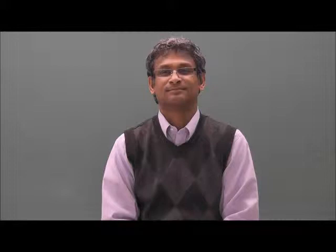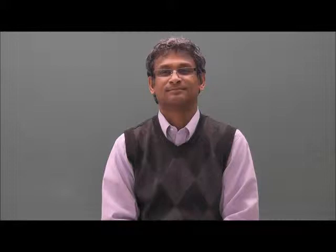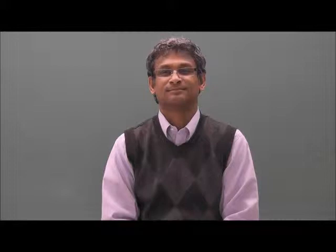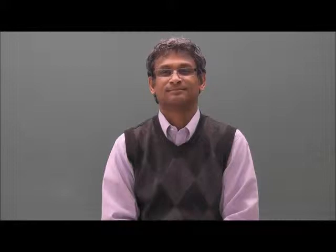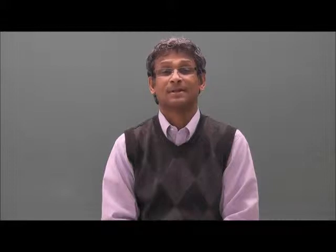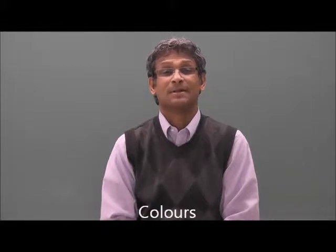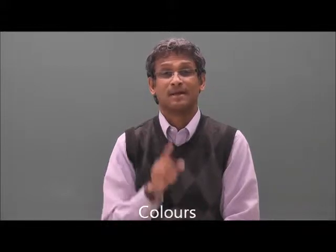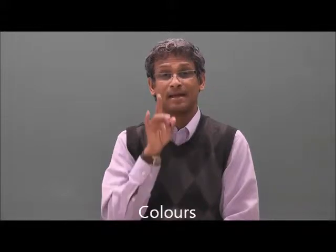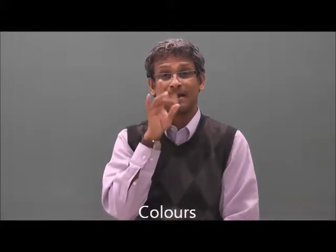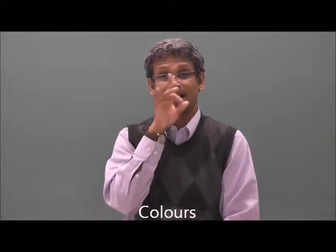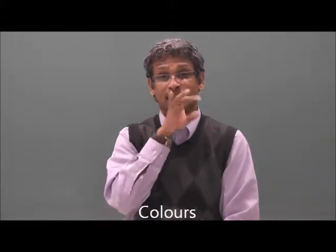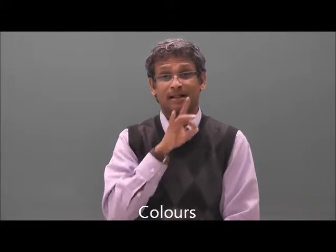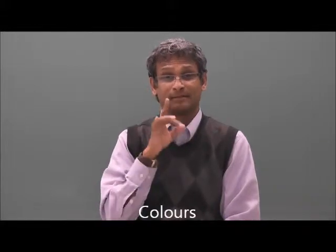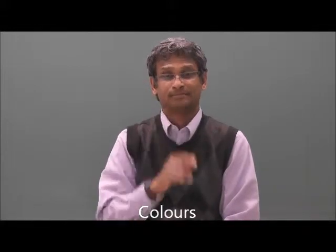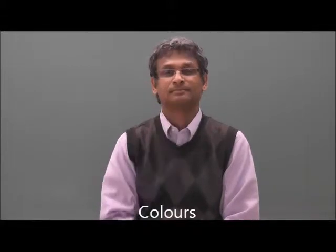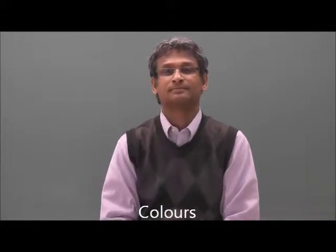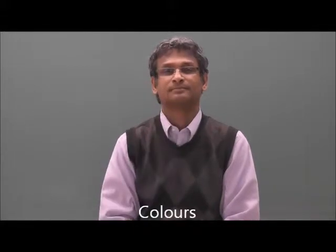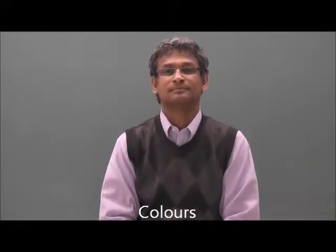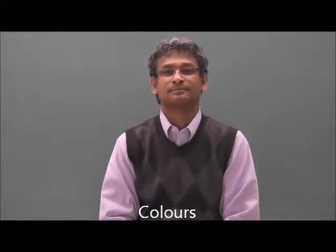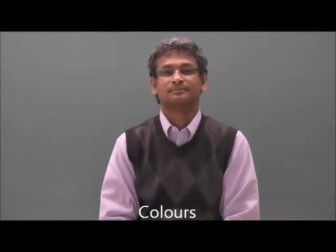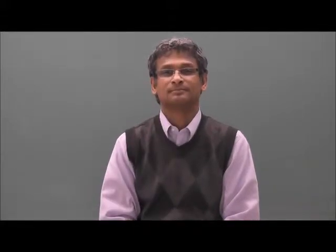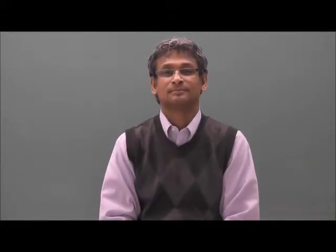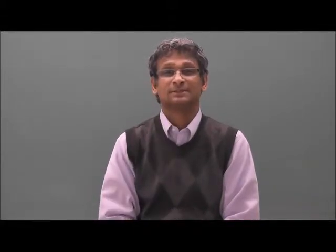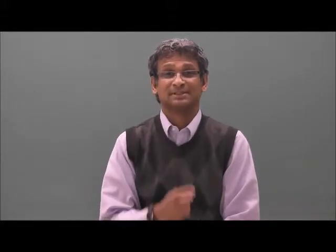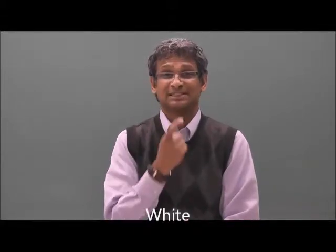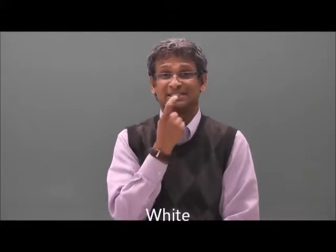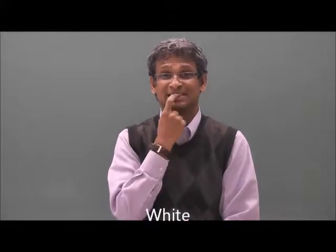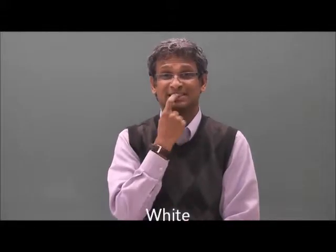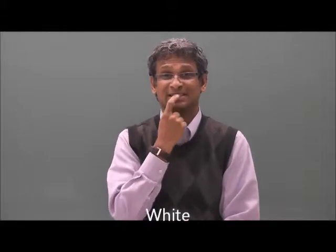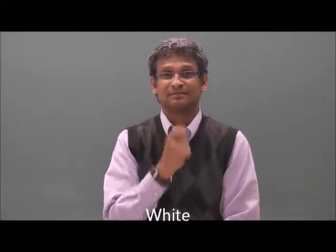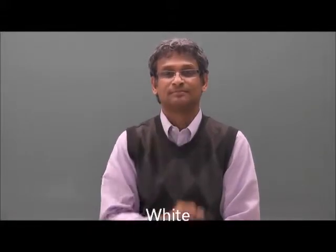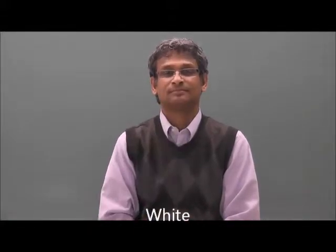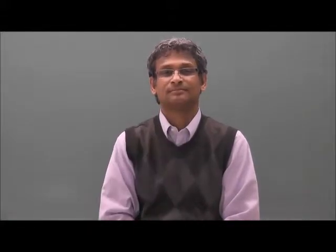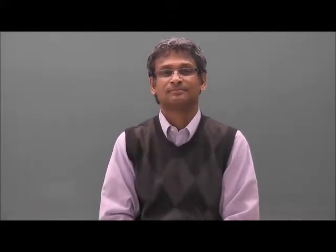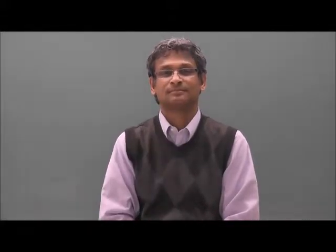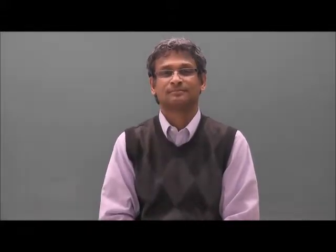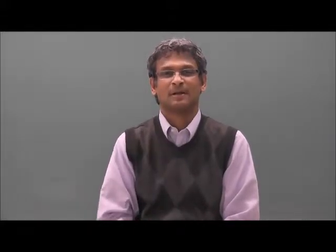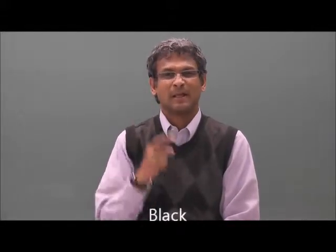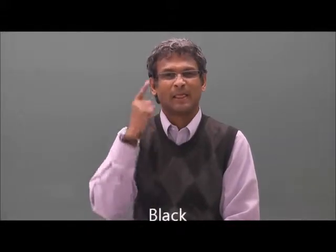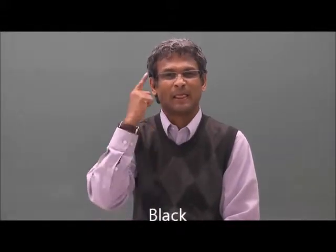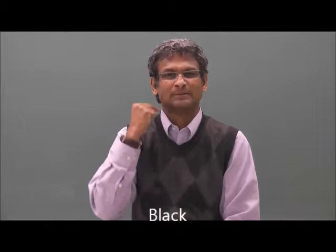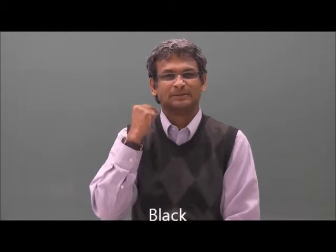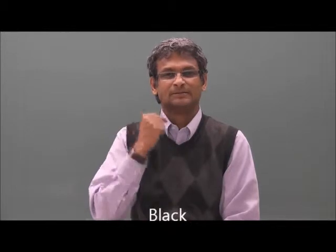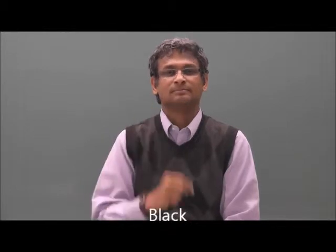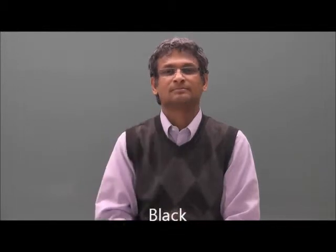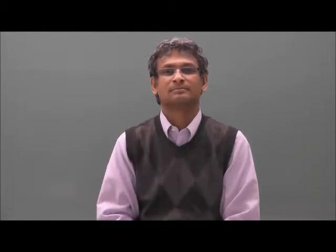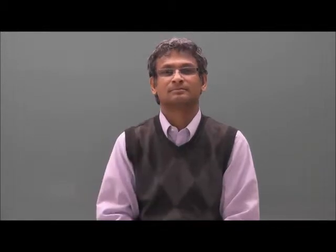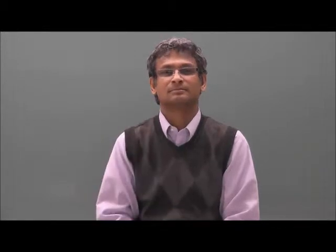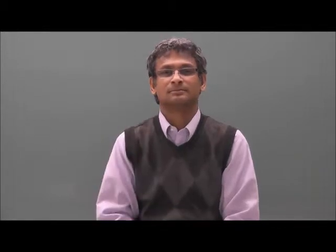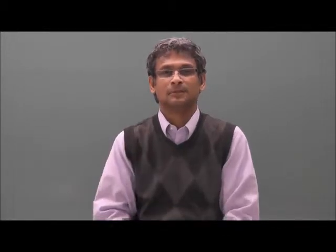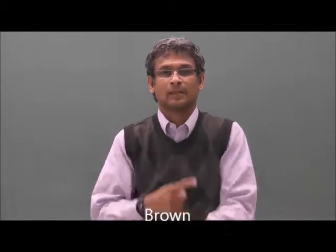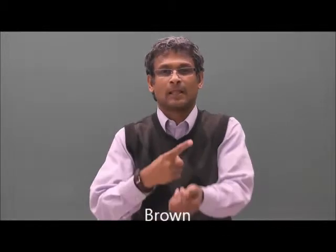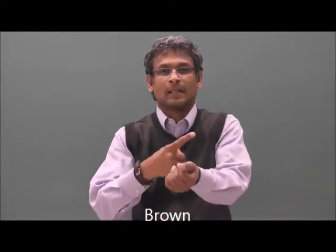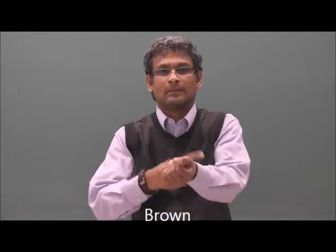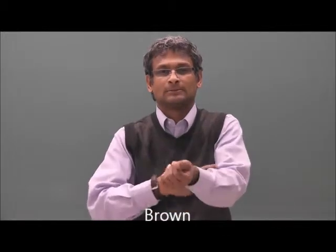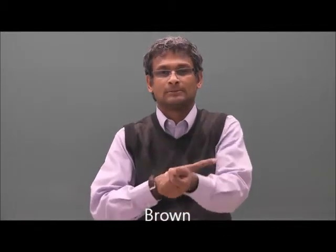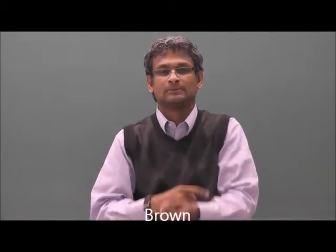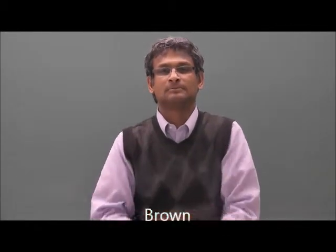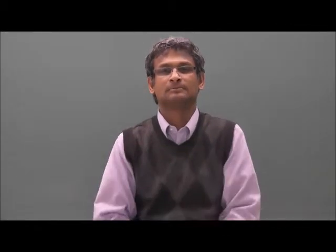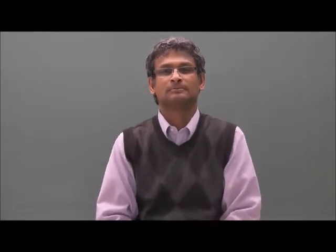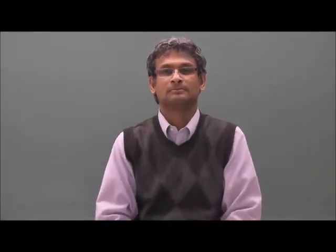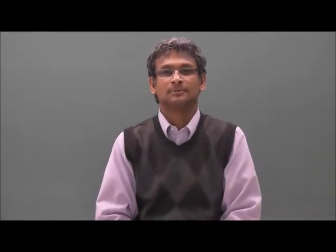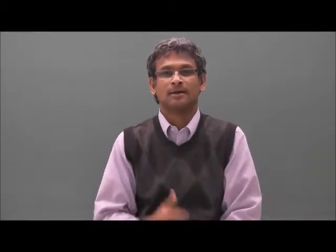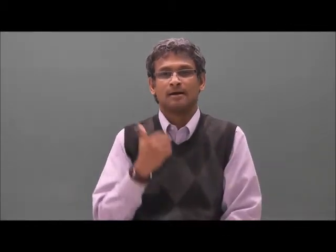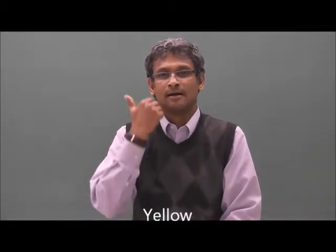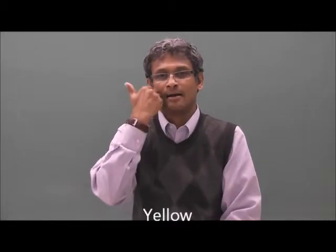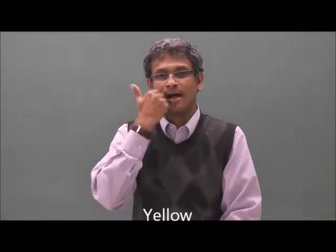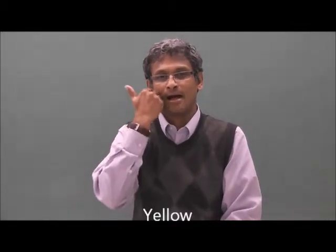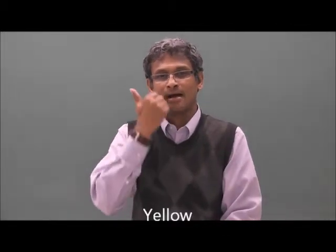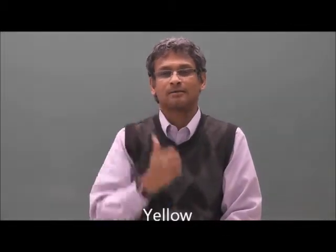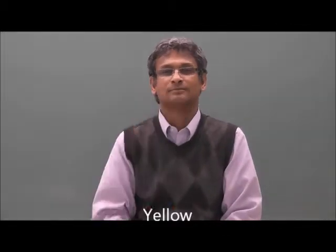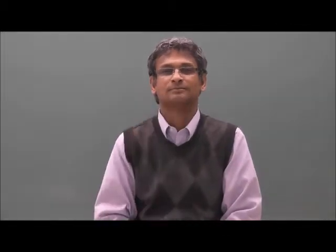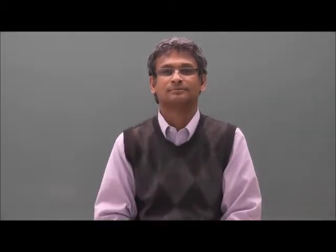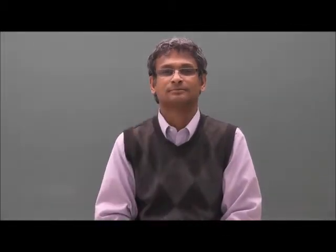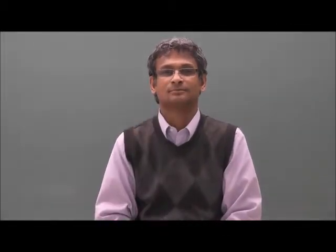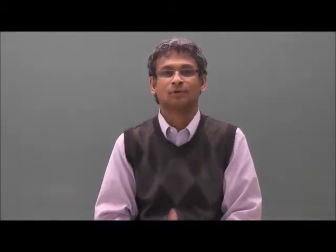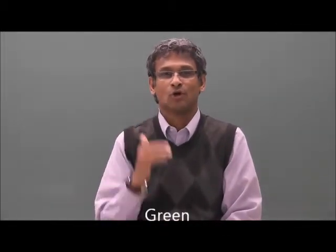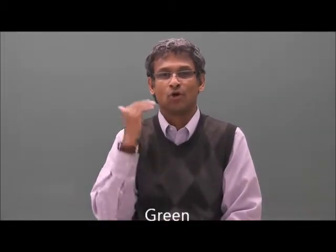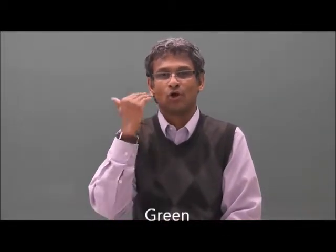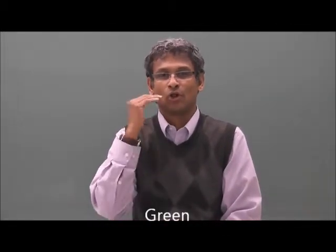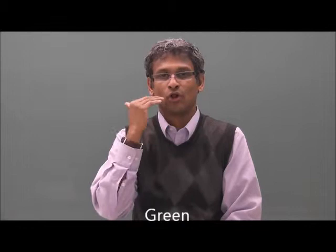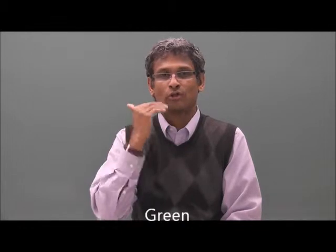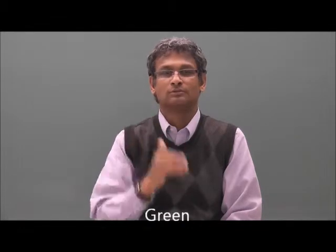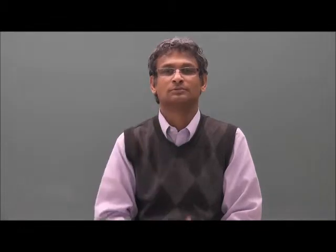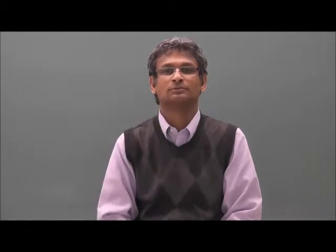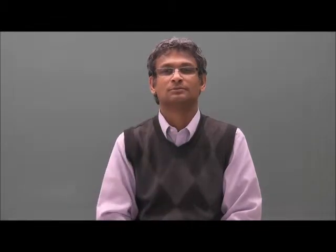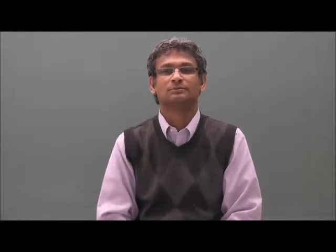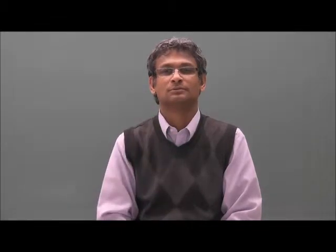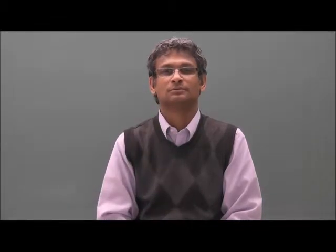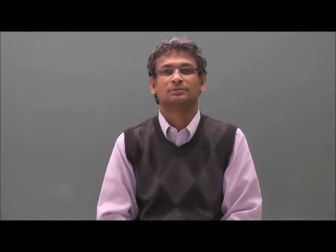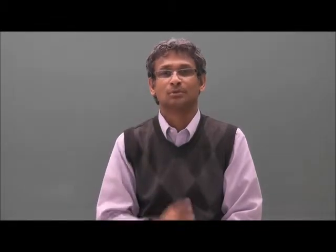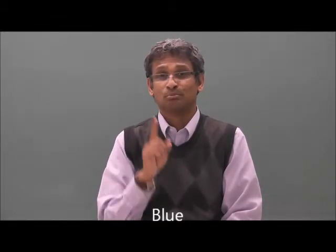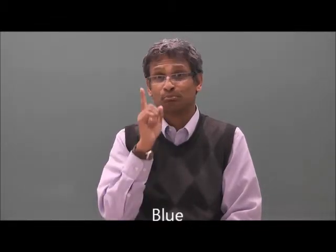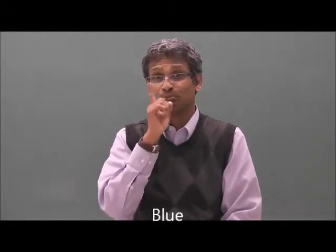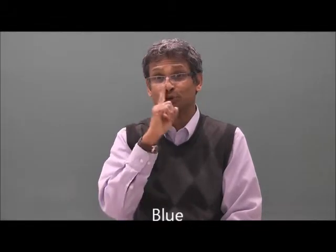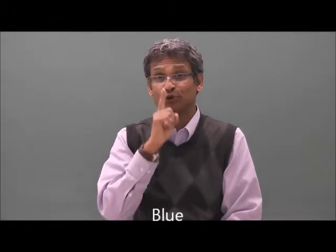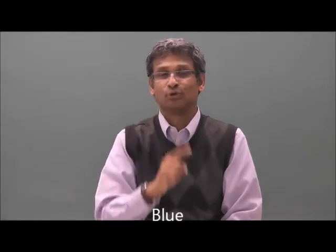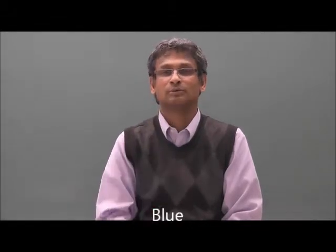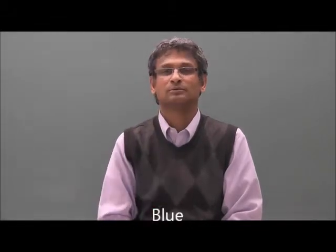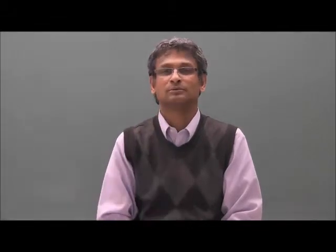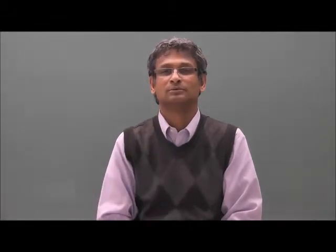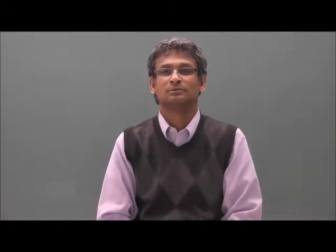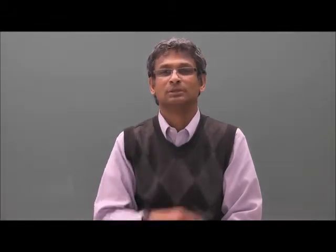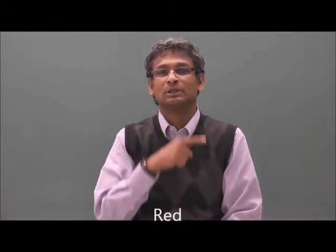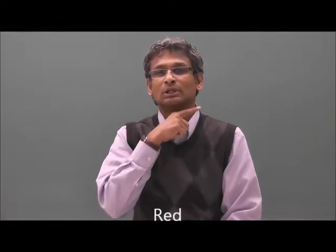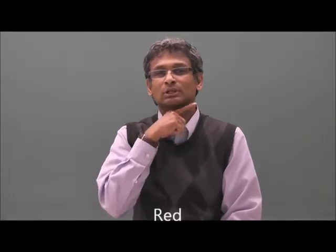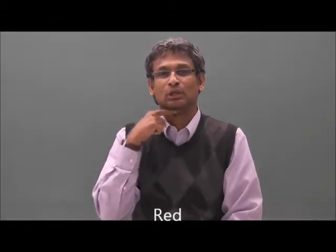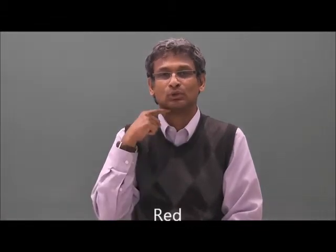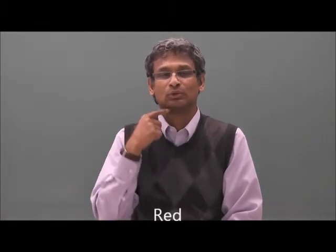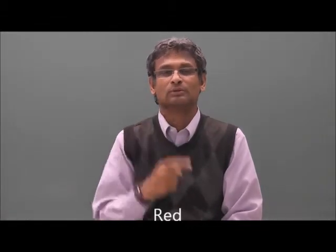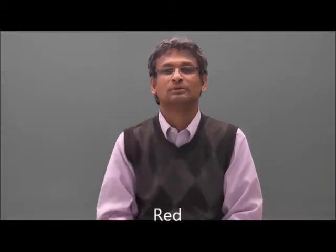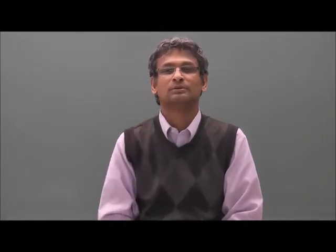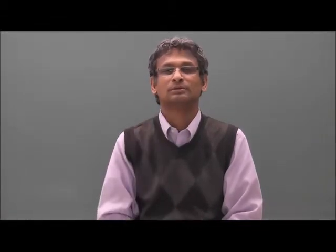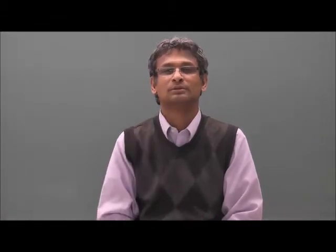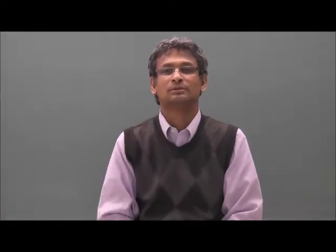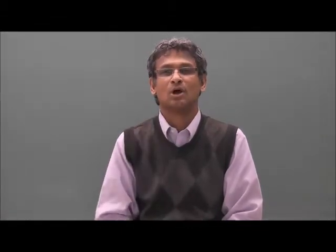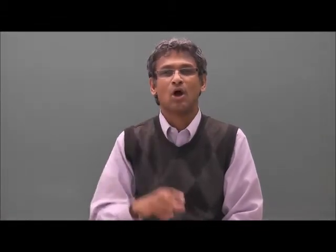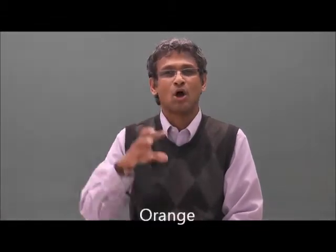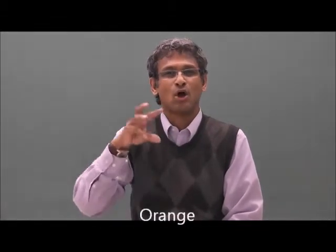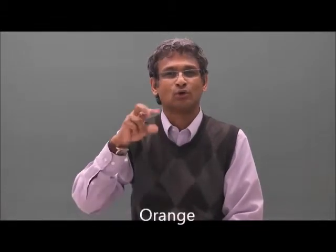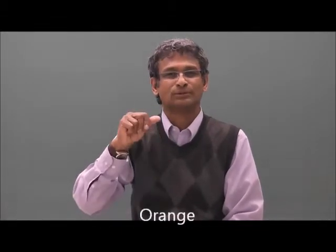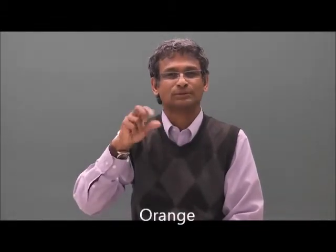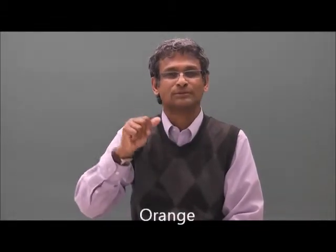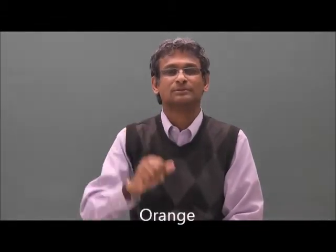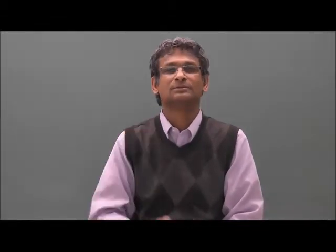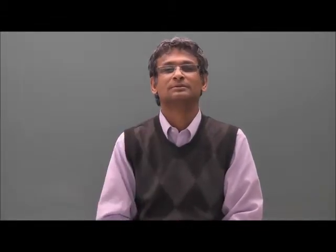Colours